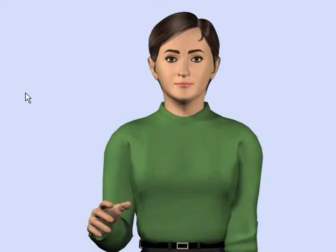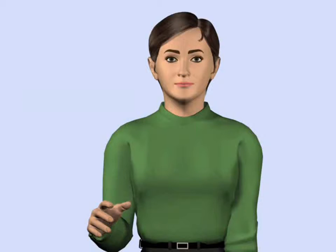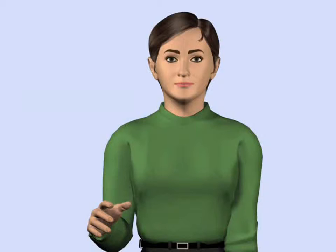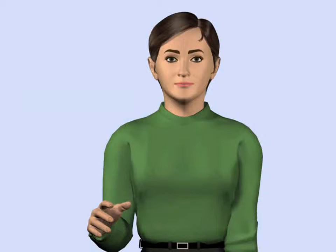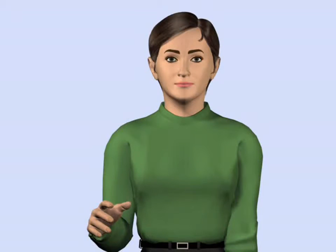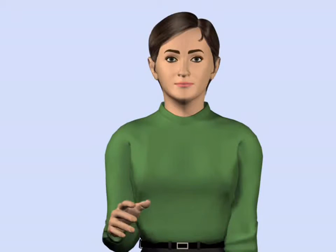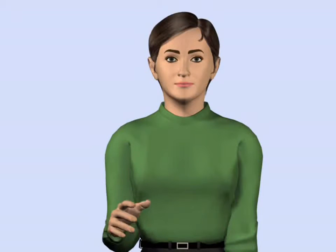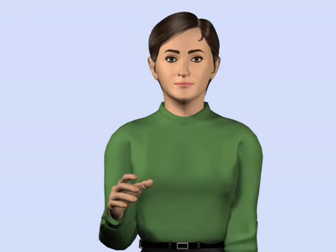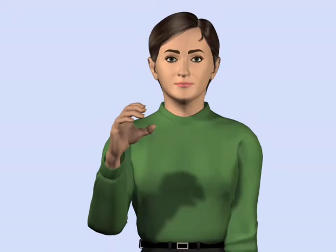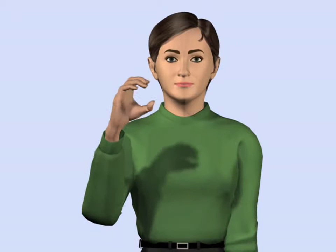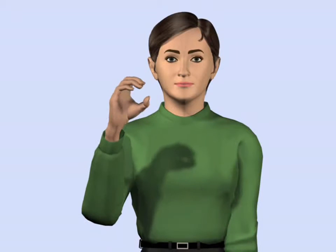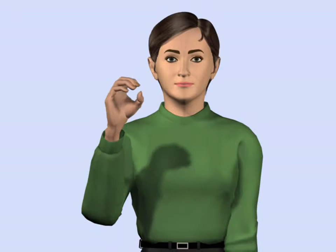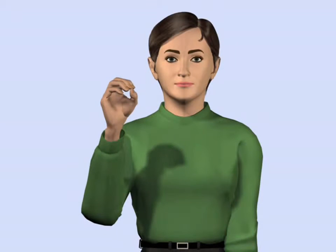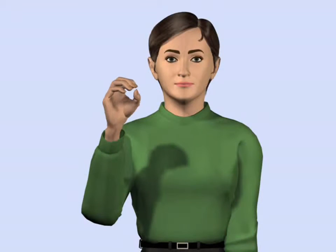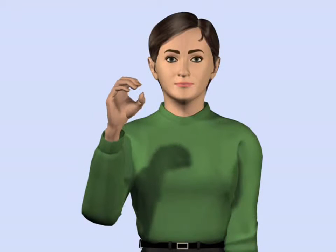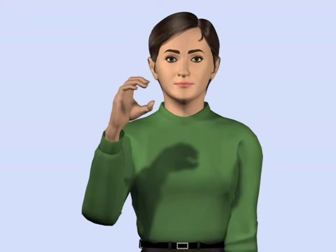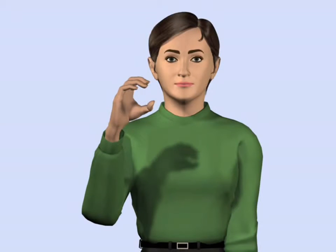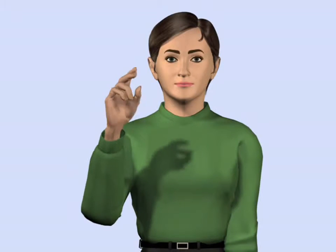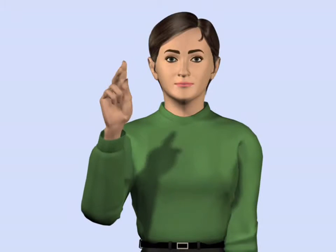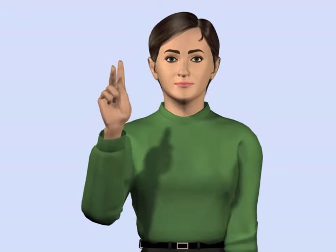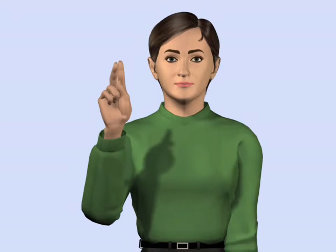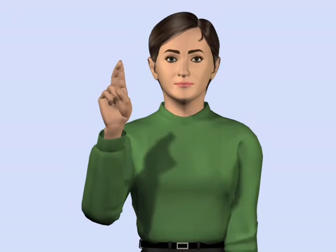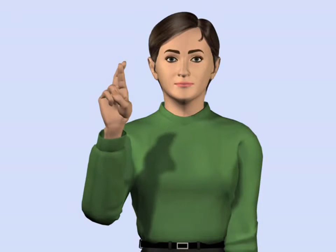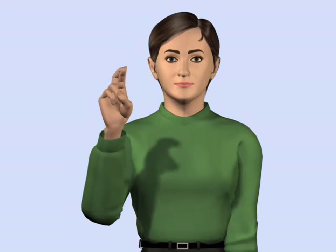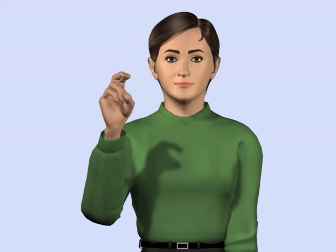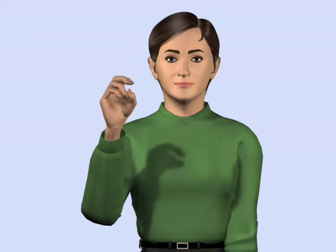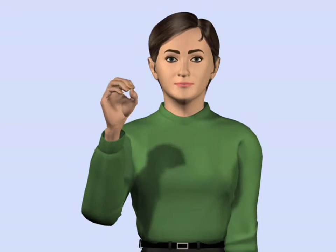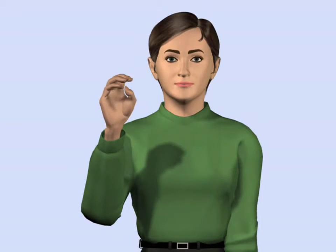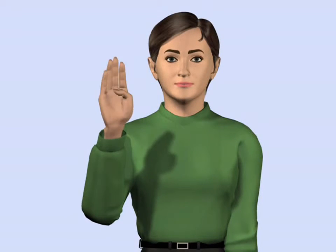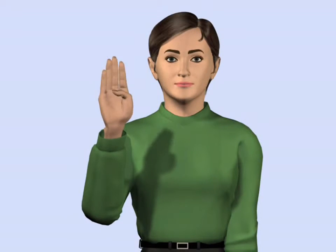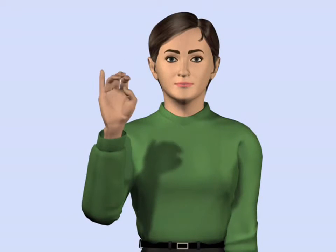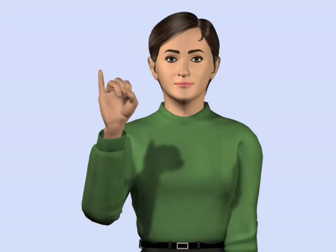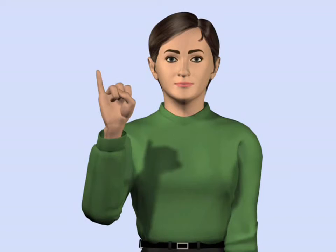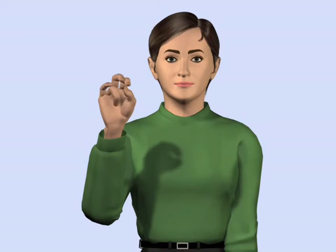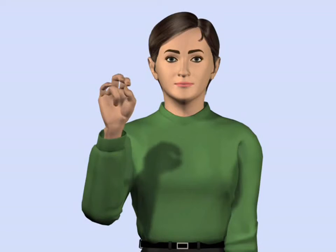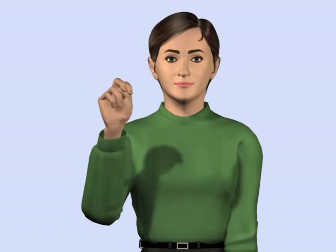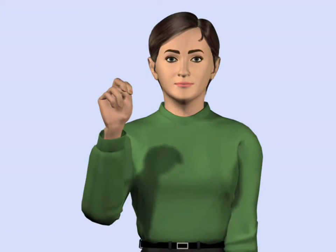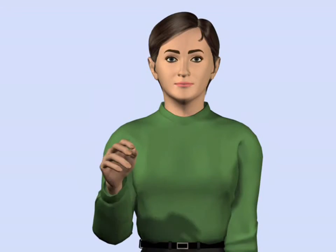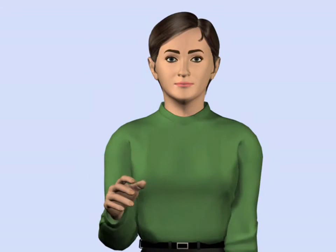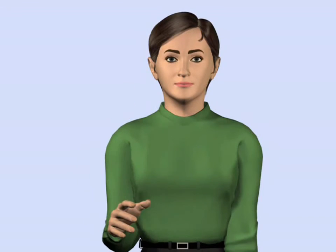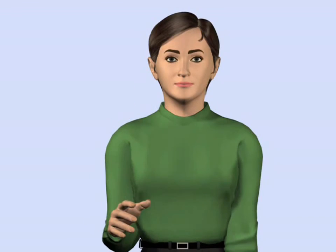Cock Robin